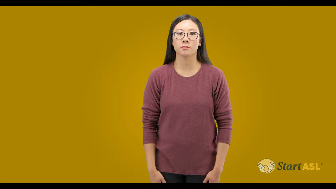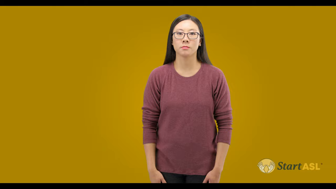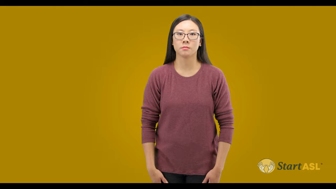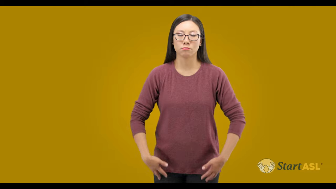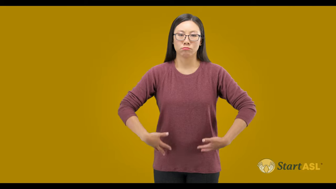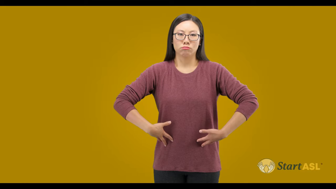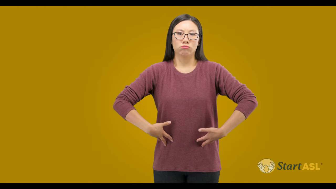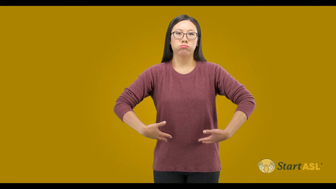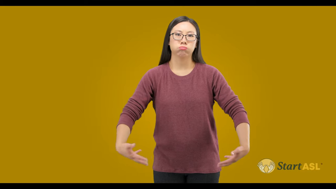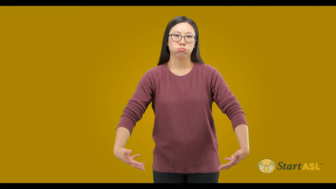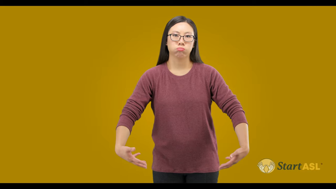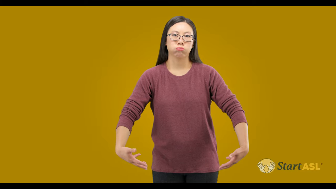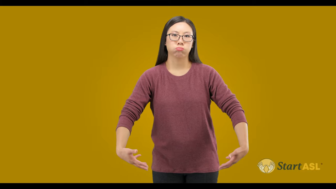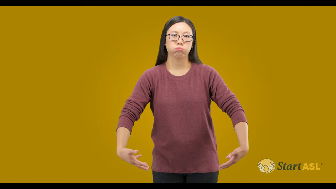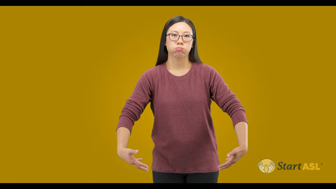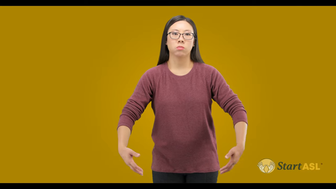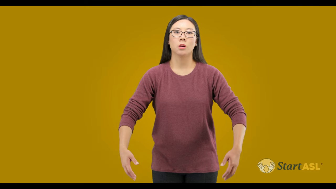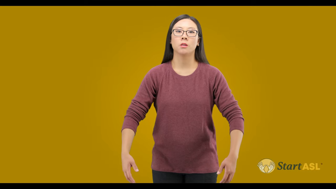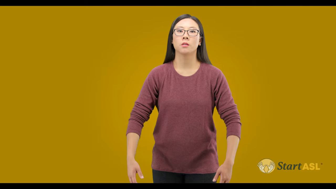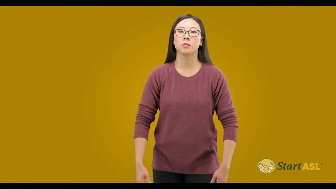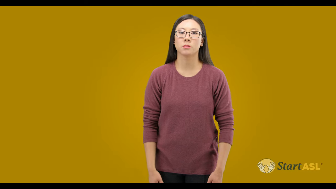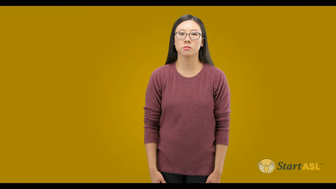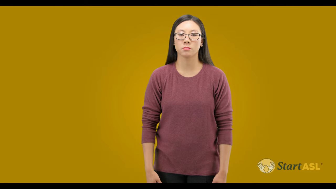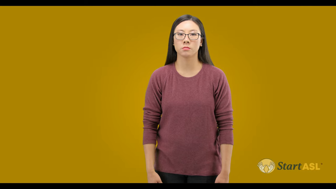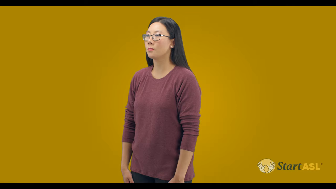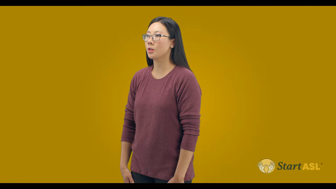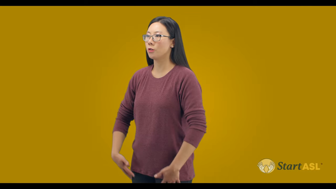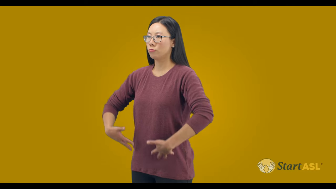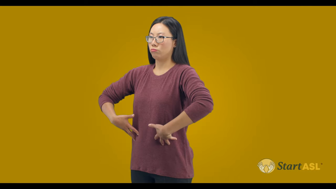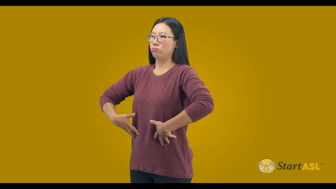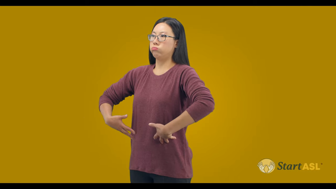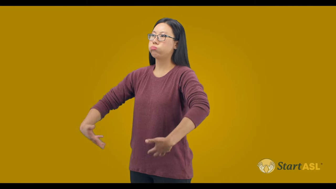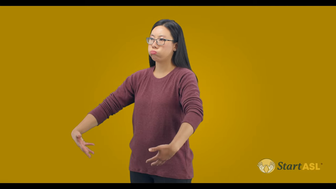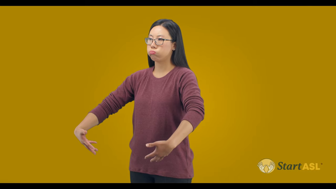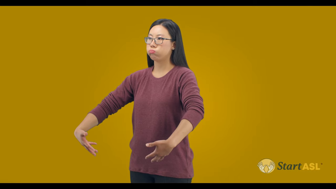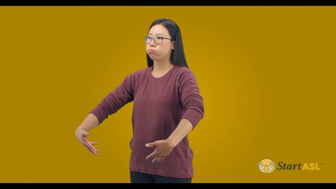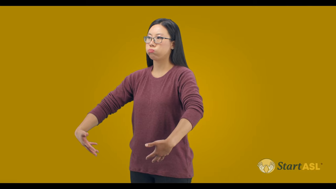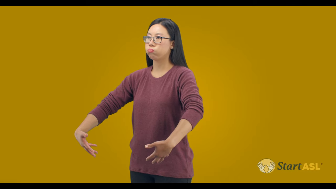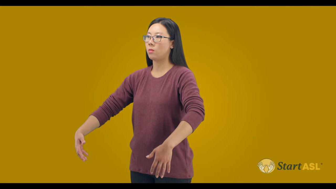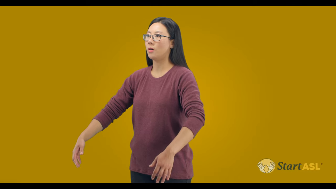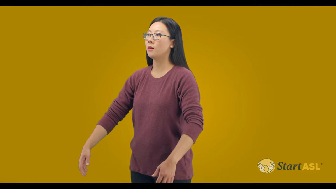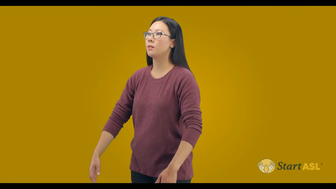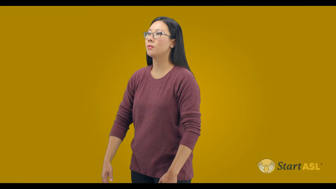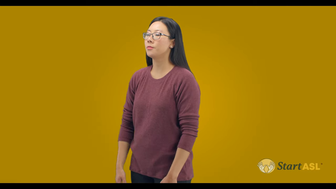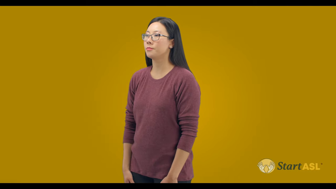fat